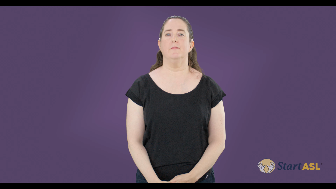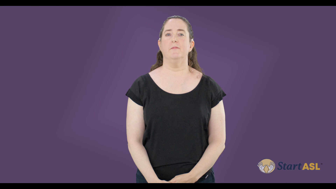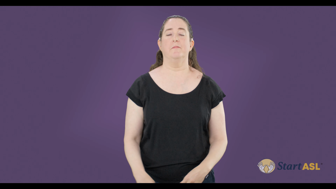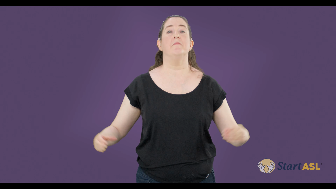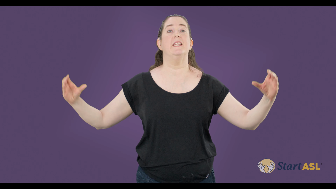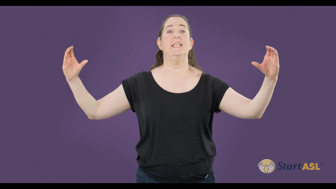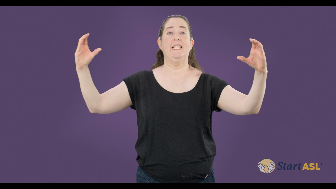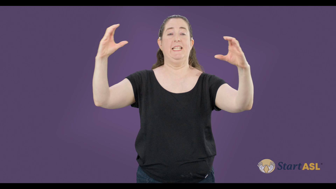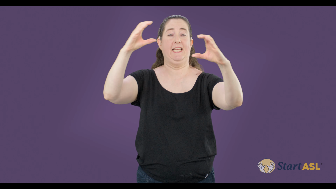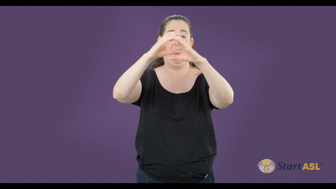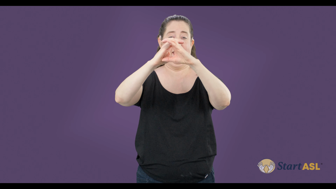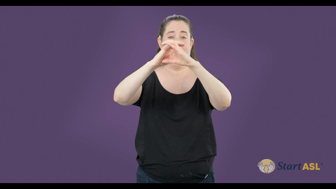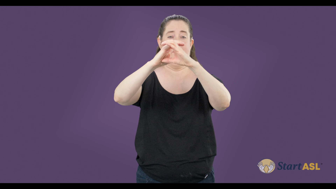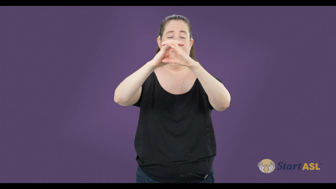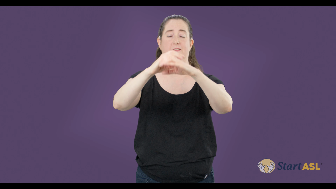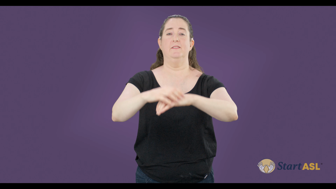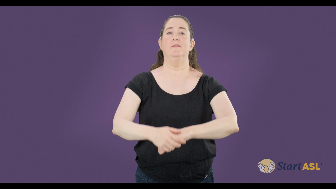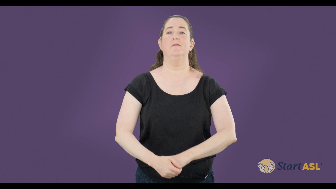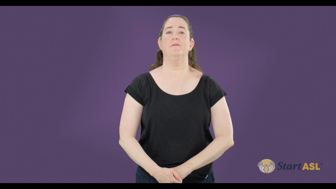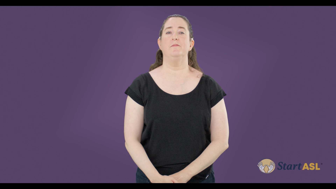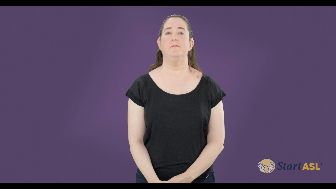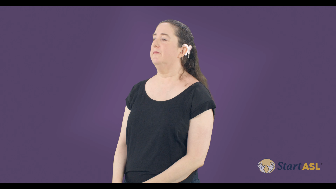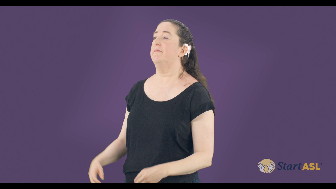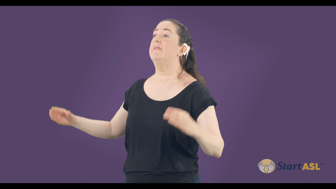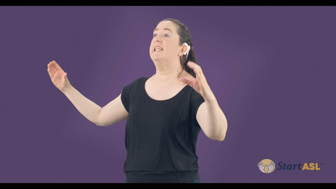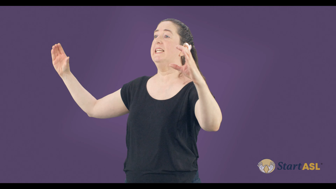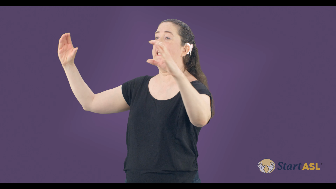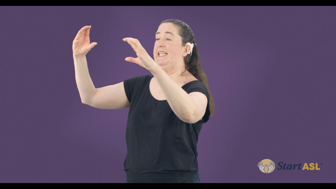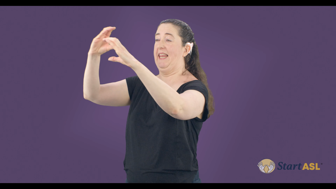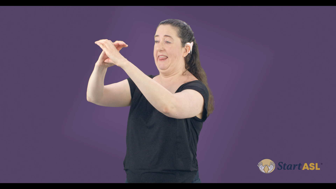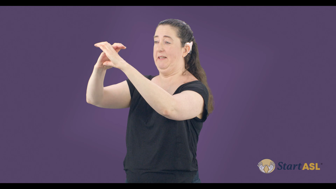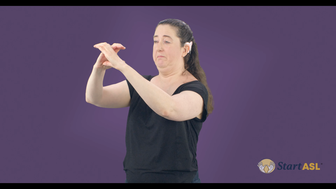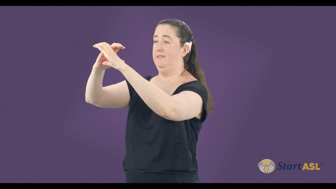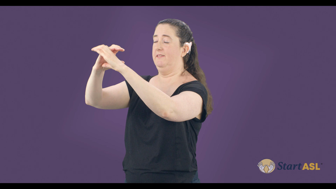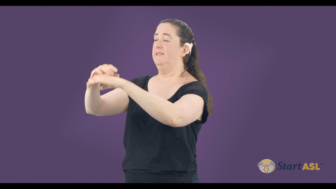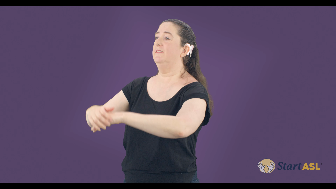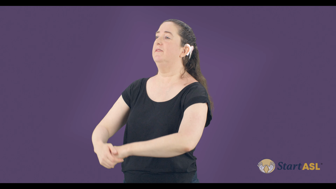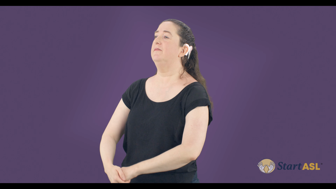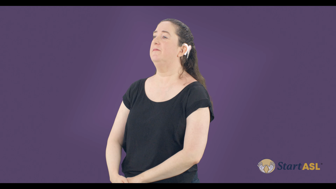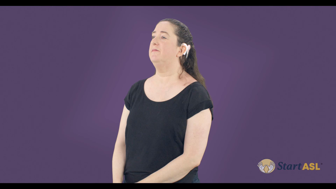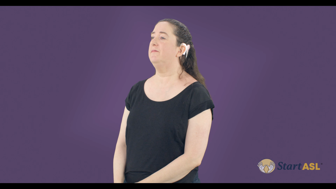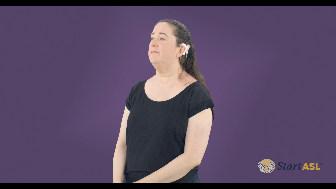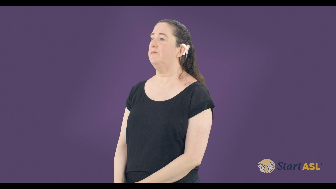eclipse